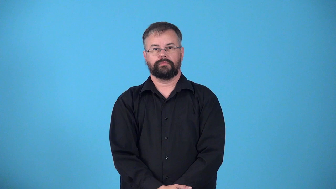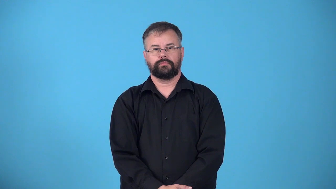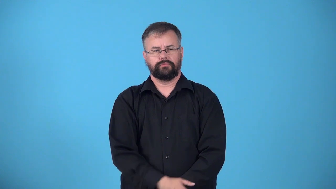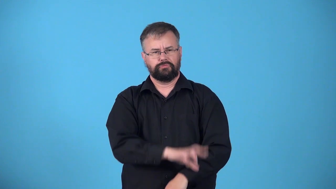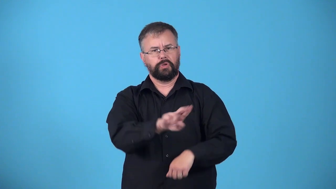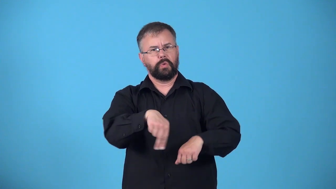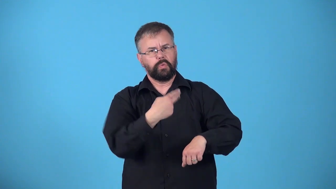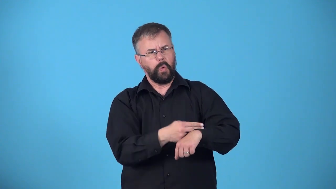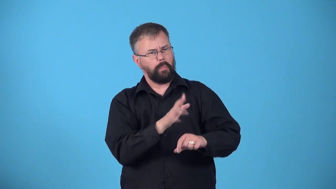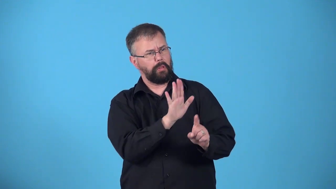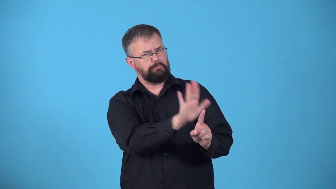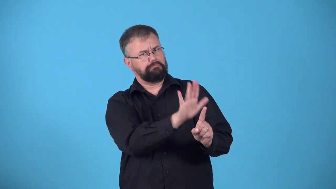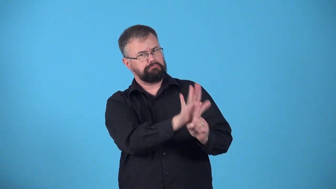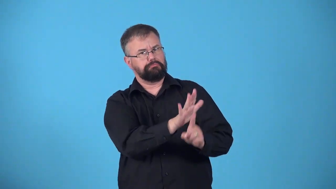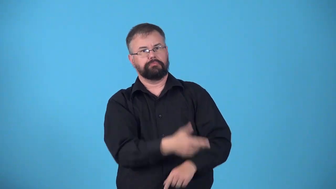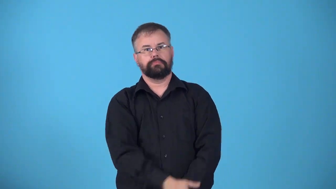institutionalized